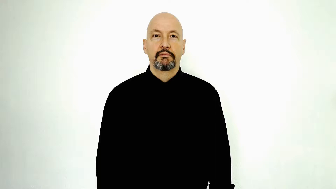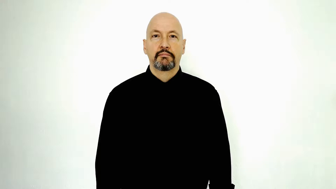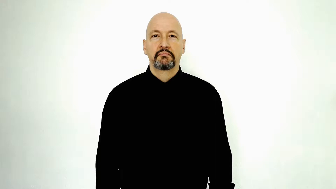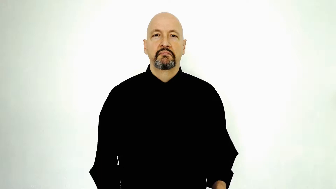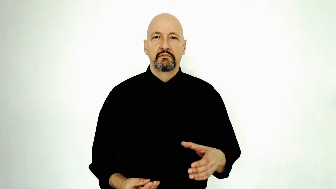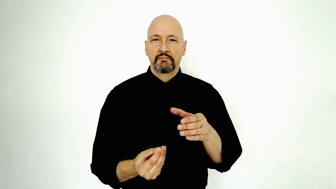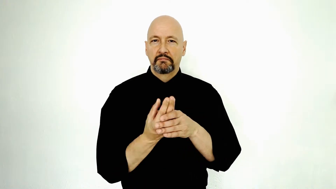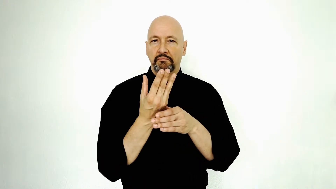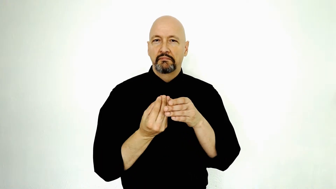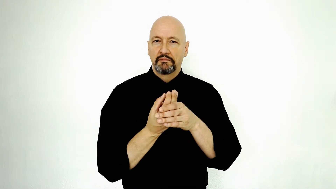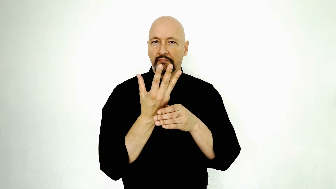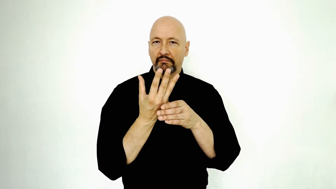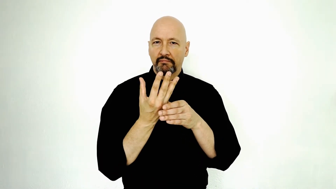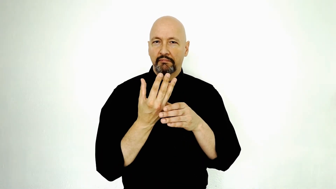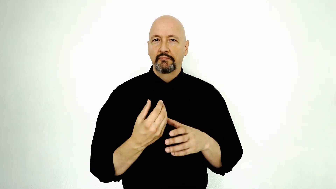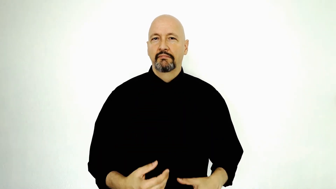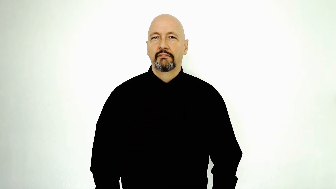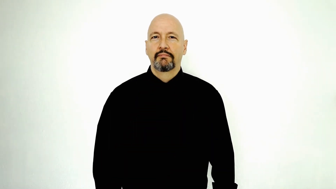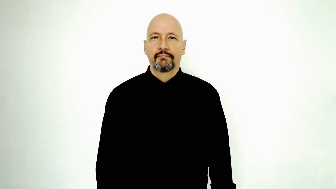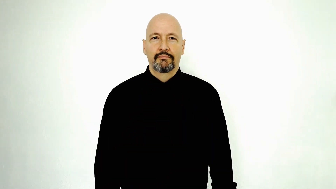wheat-[GROW-GROW]-[in-context]